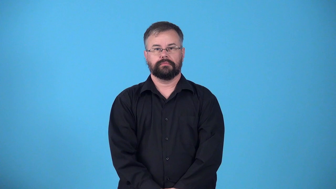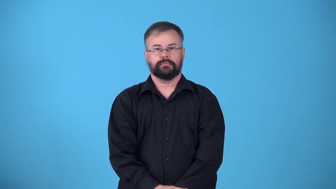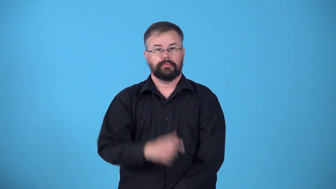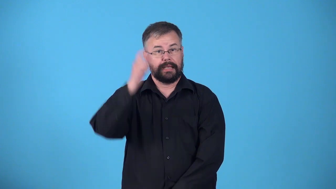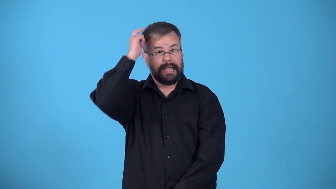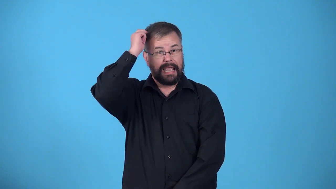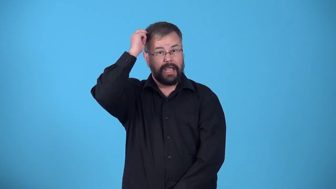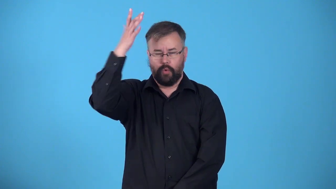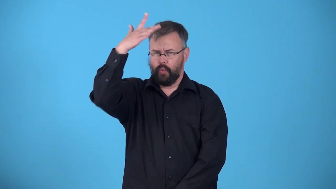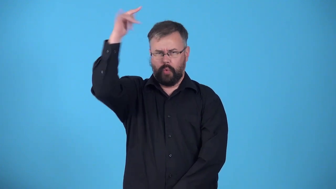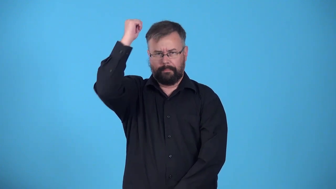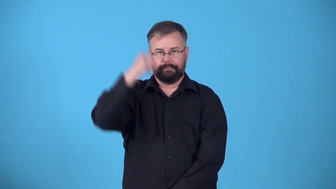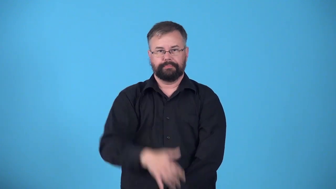hairless